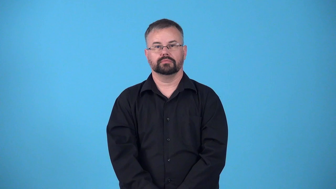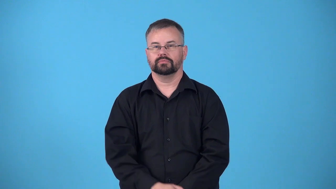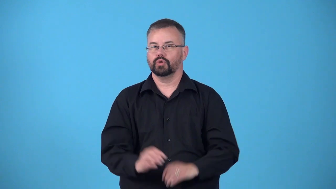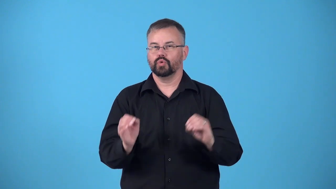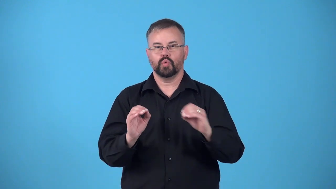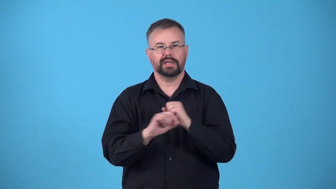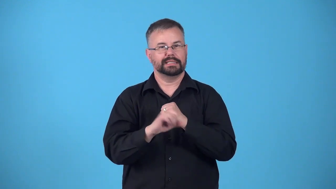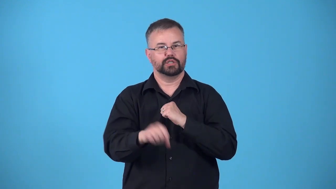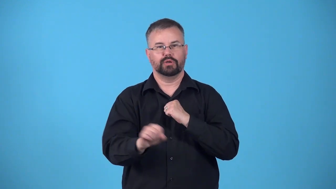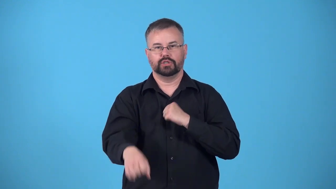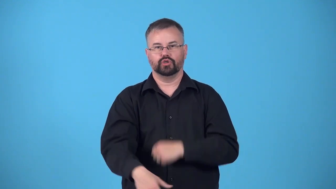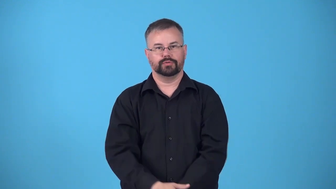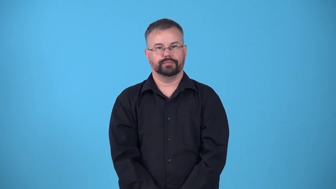temperately